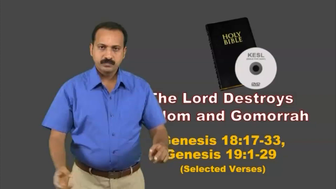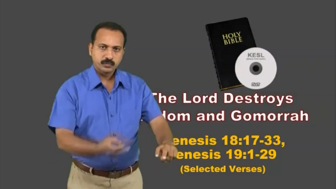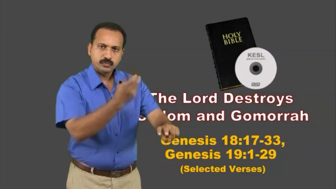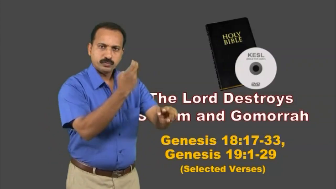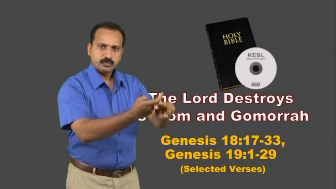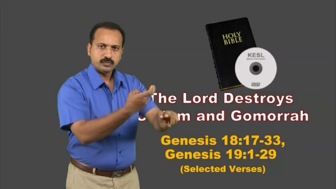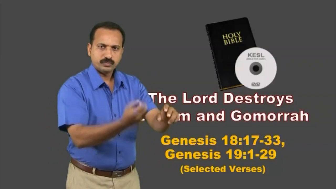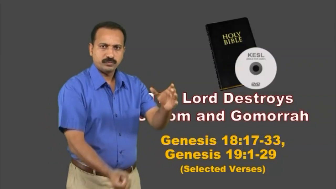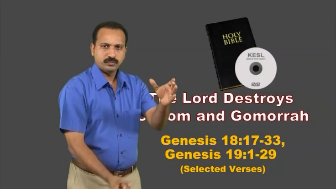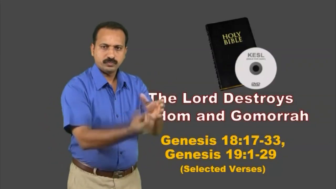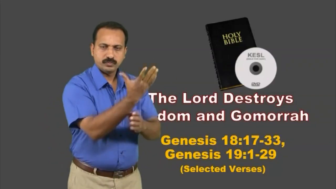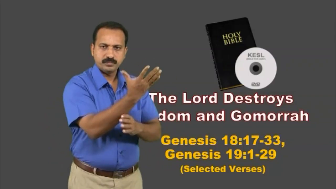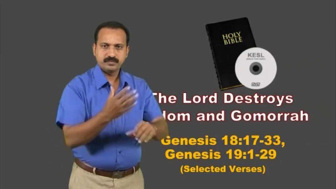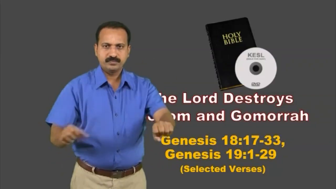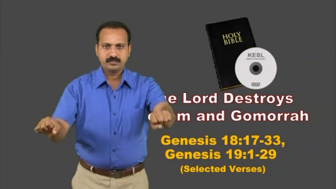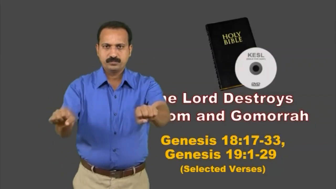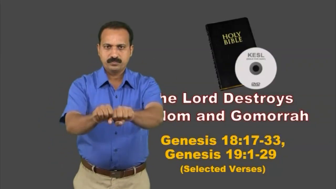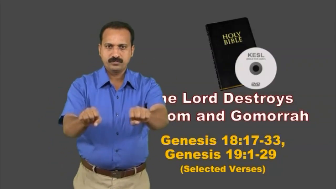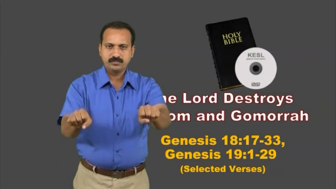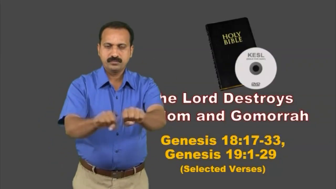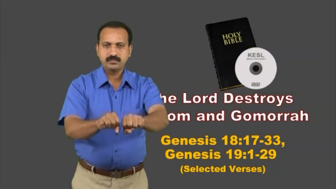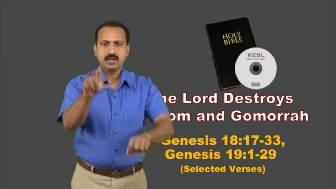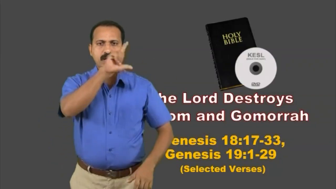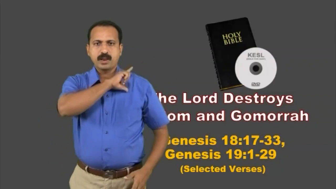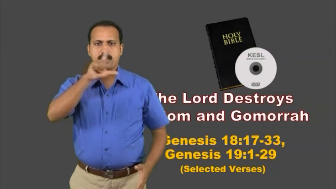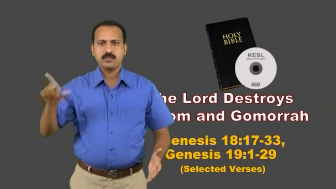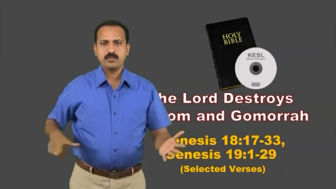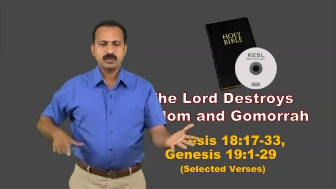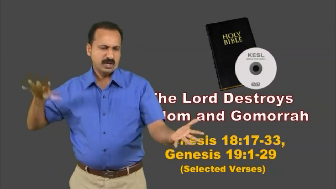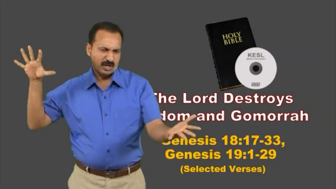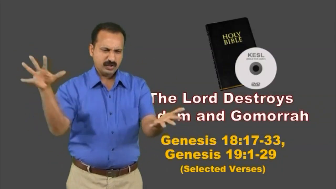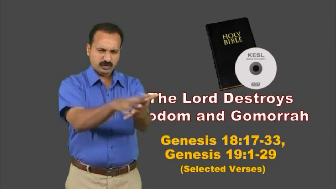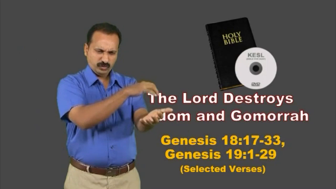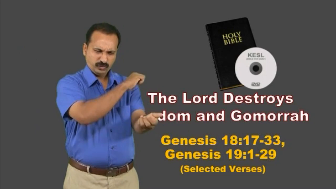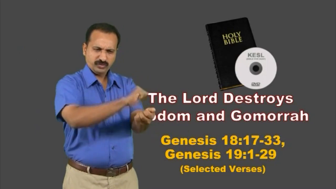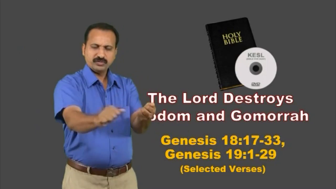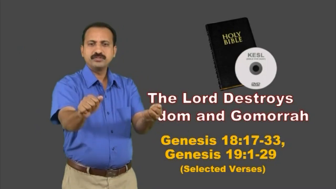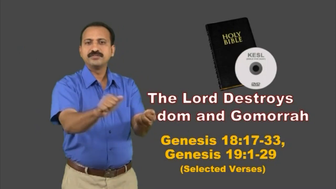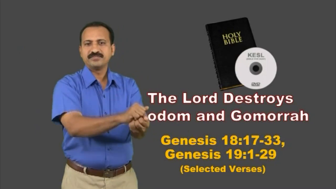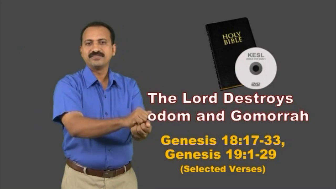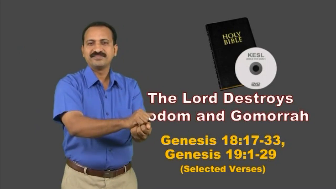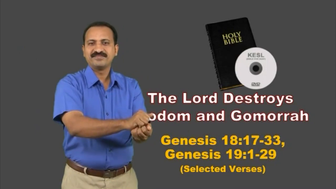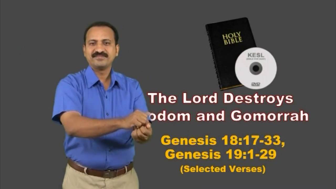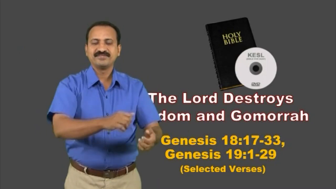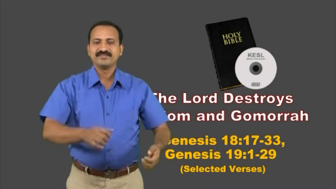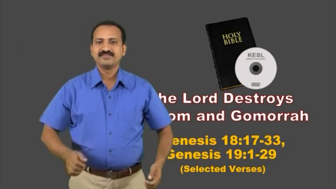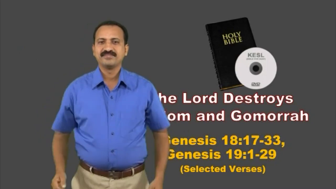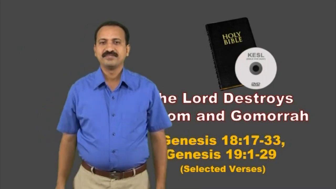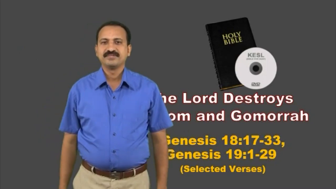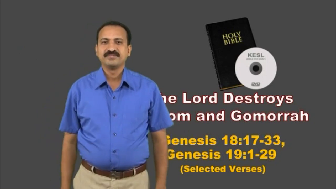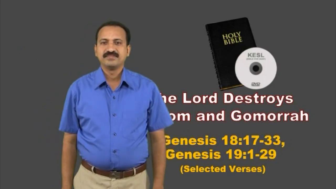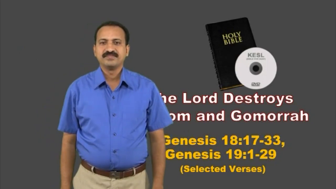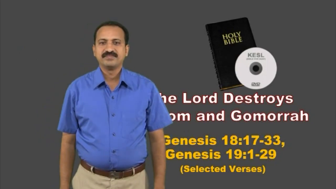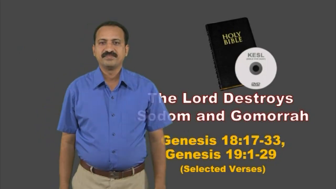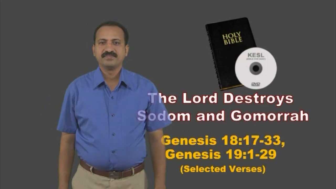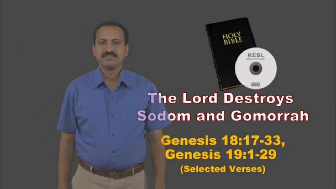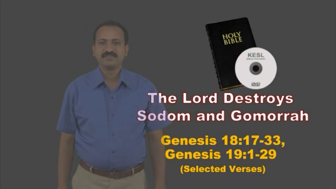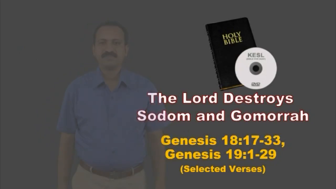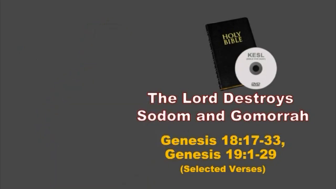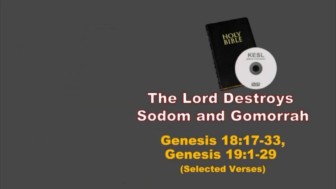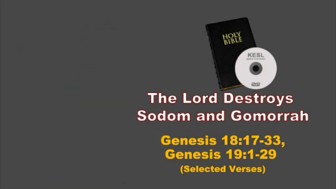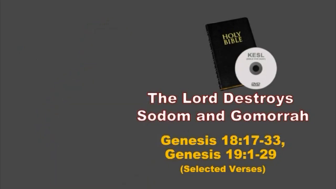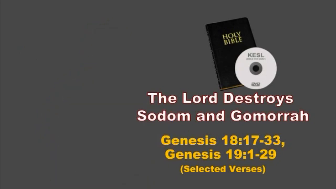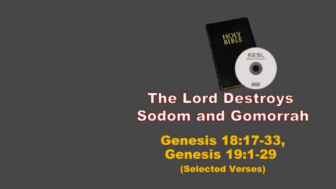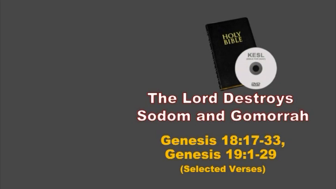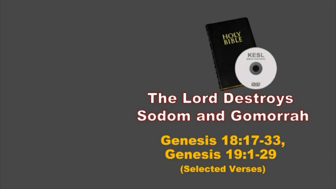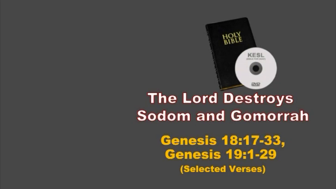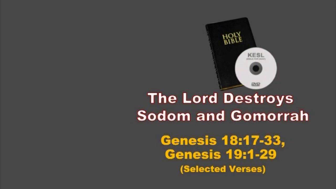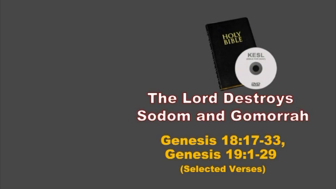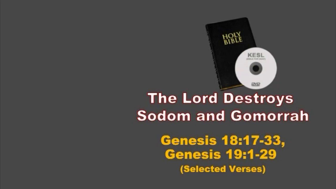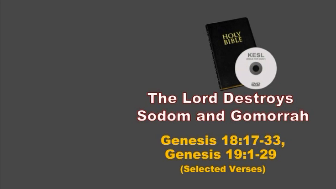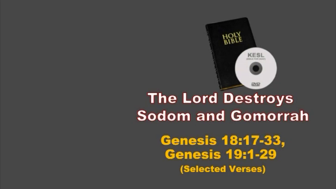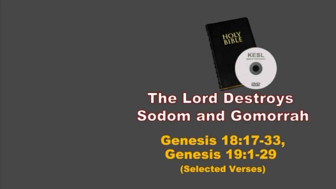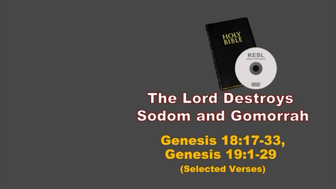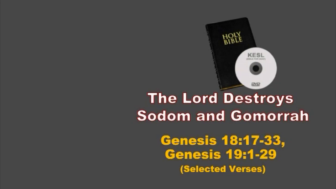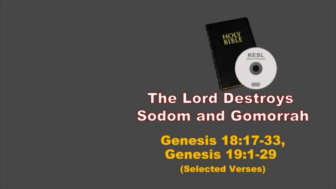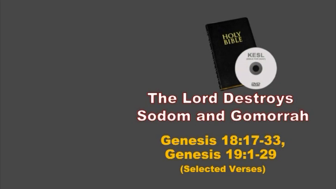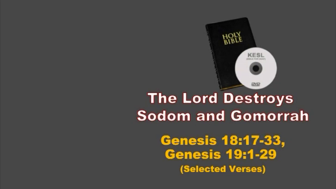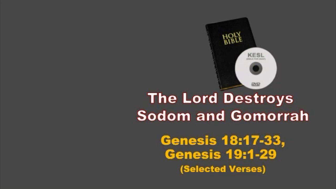The Lord Destroys Sodom and Gomorrah